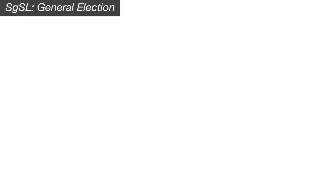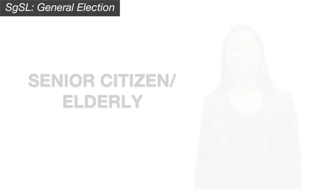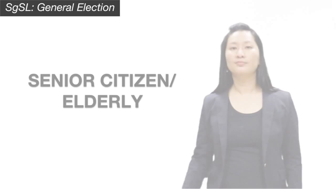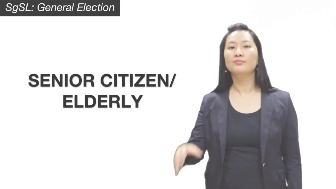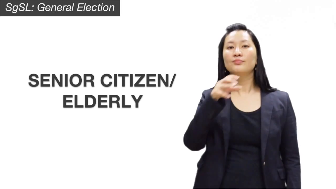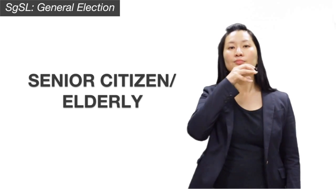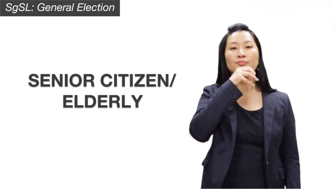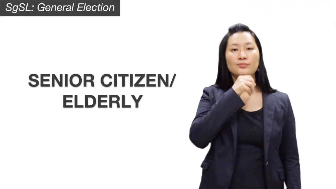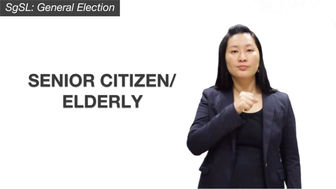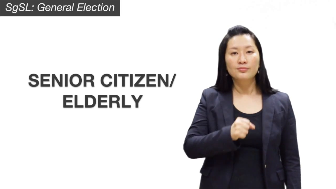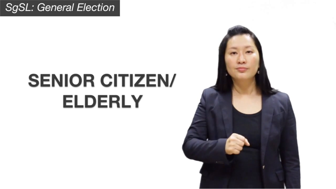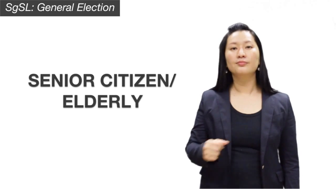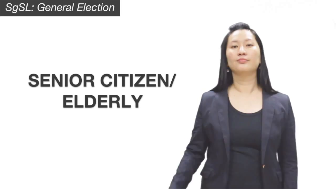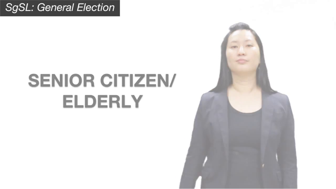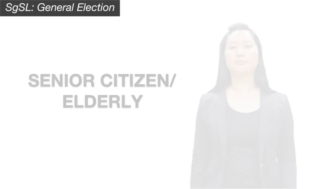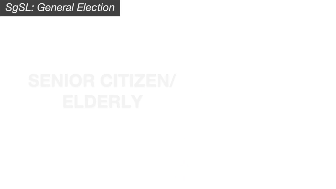Senior Citizen/Elderly